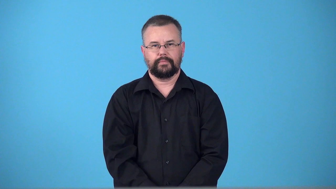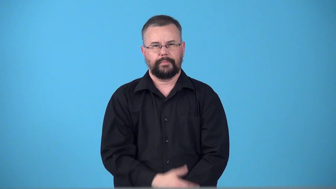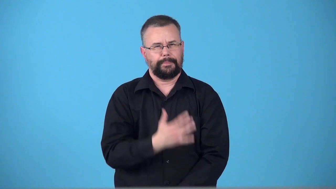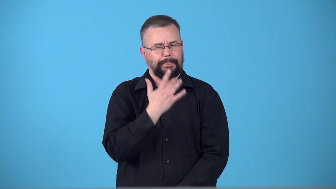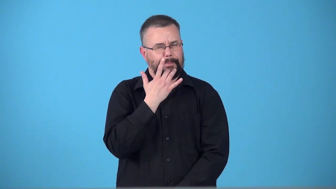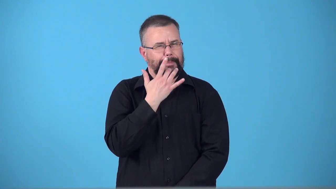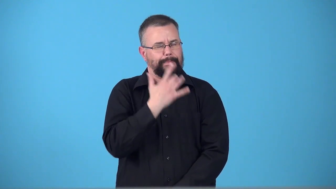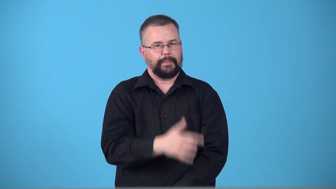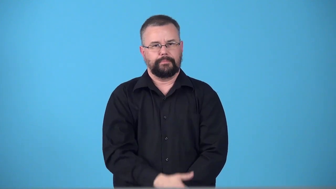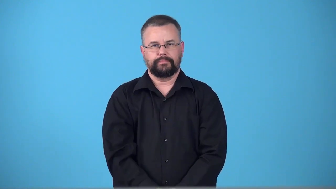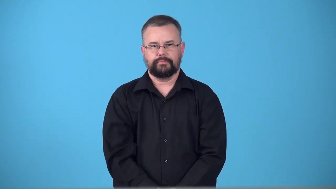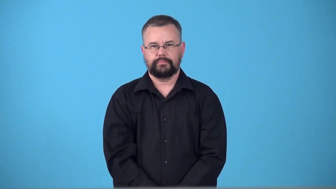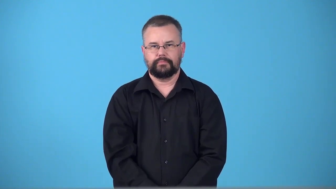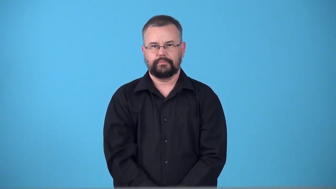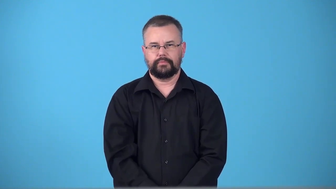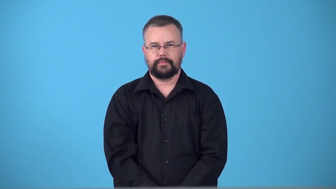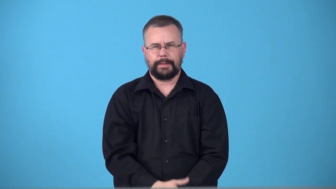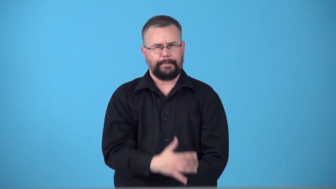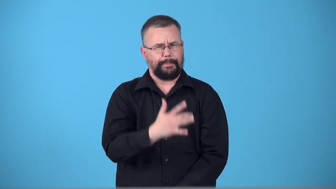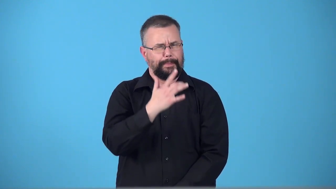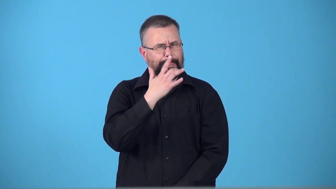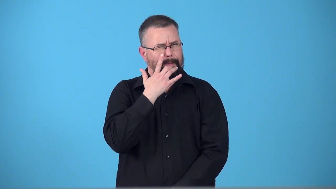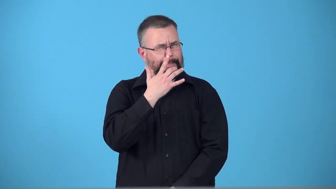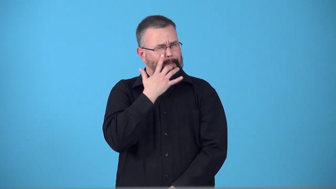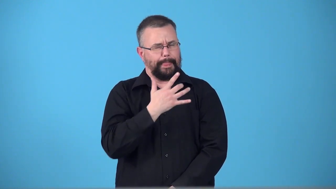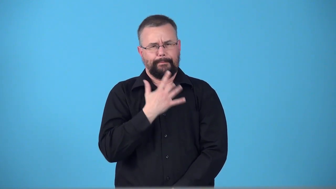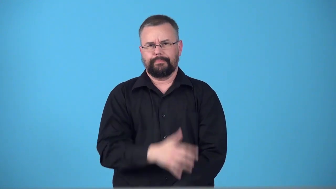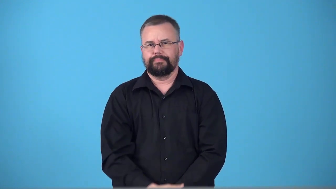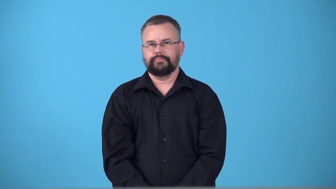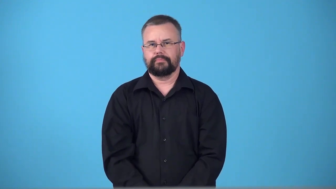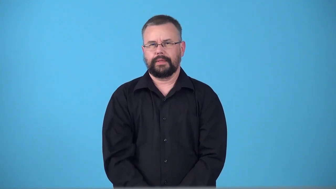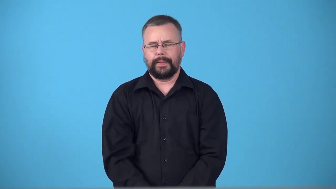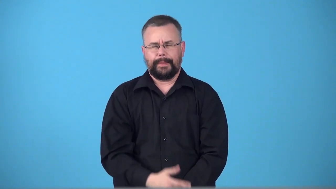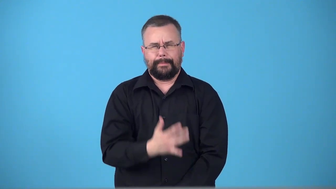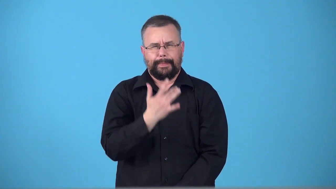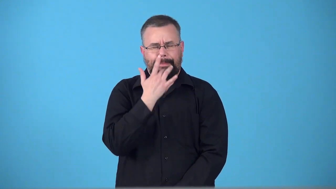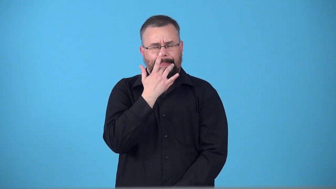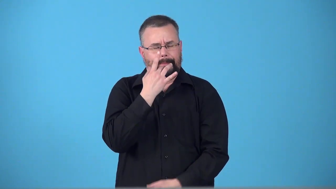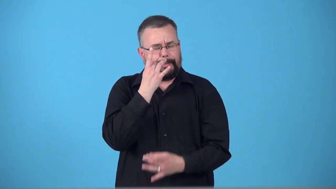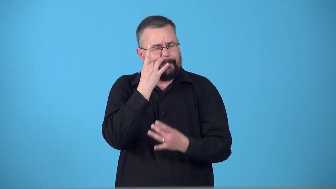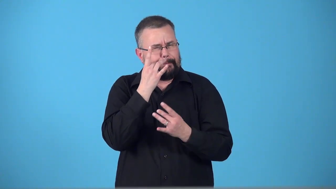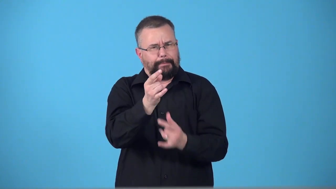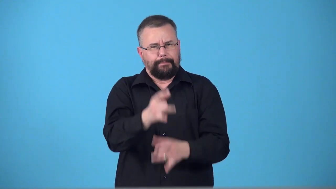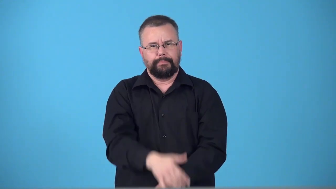tasty,tastier,tastiest